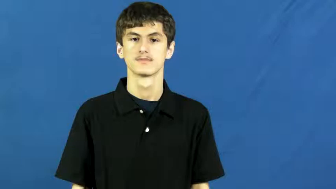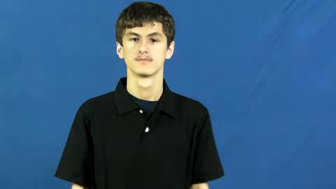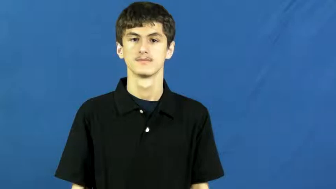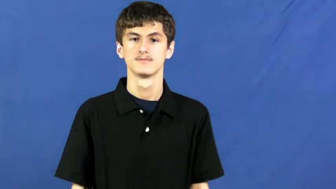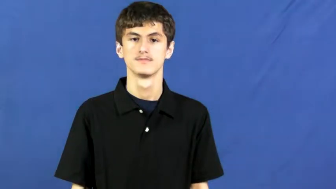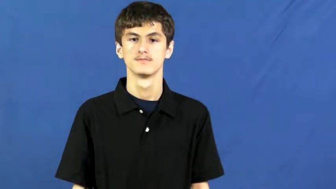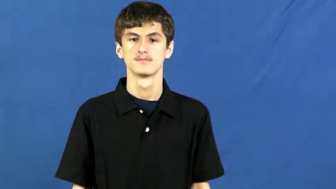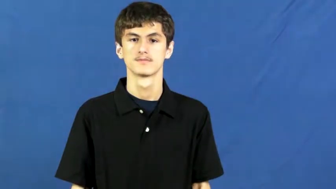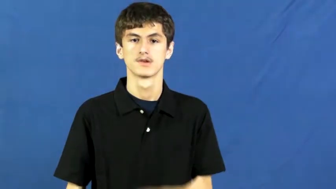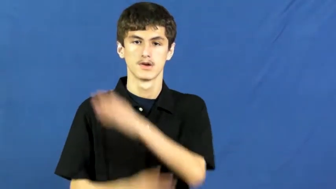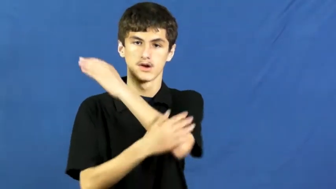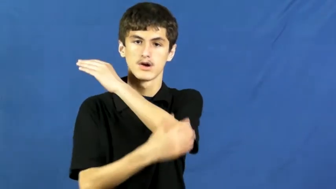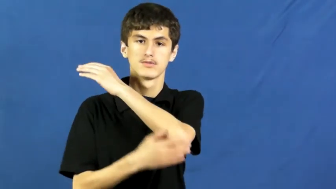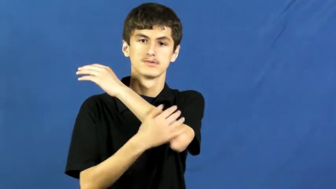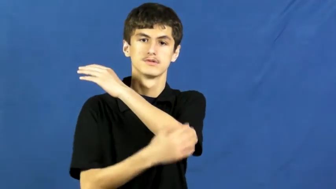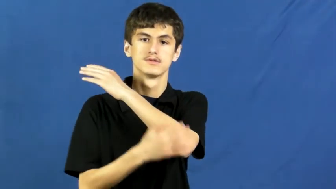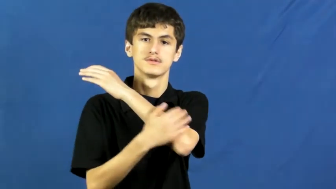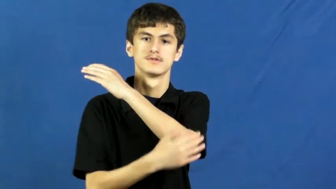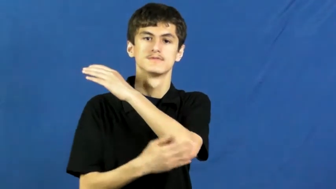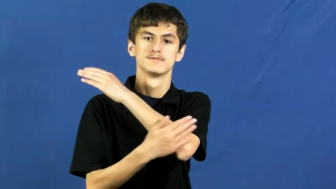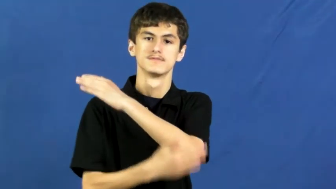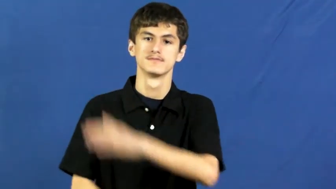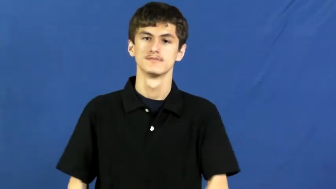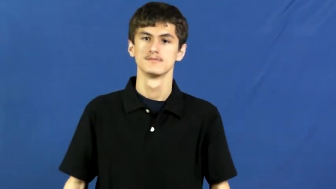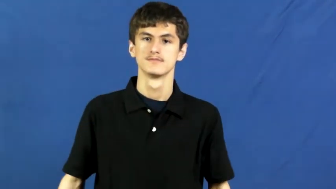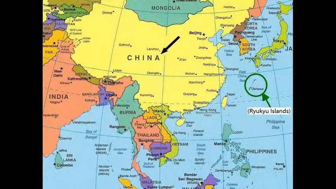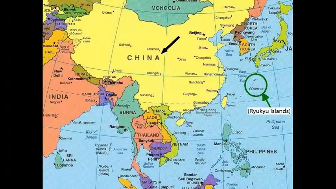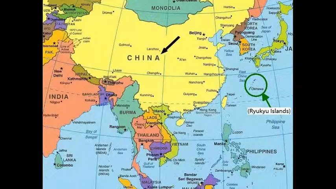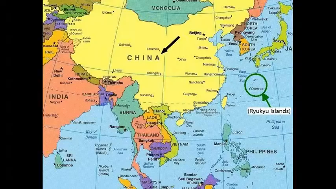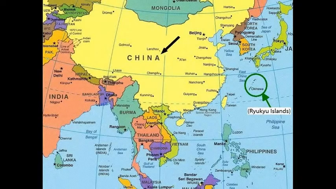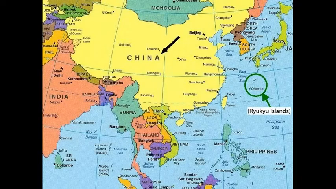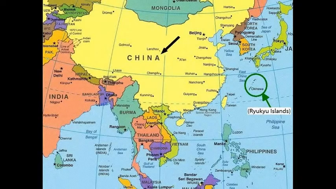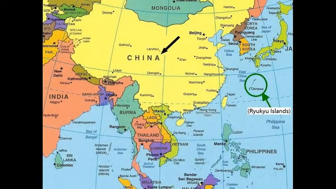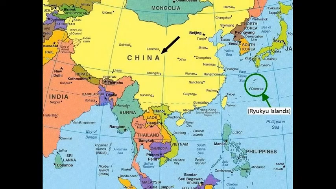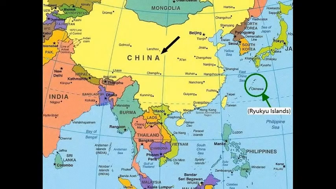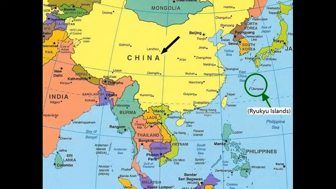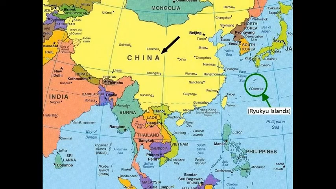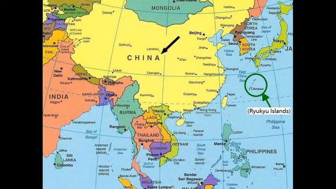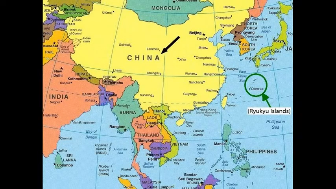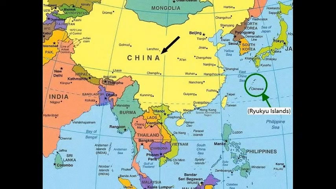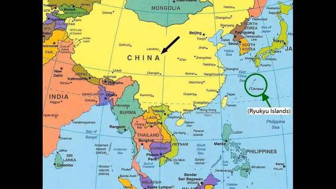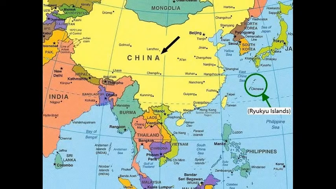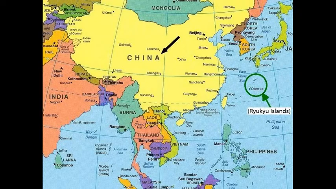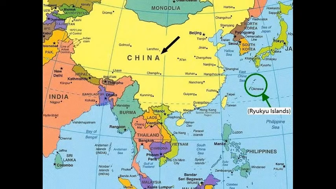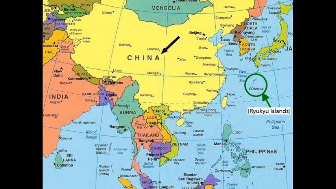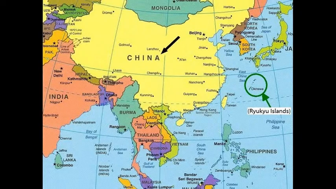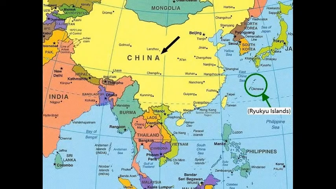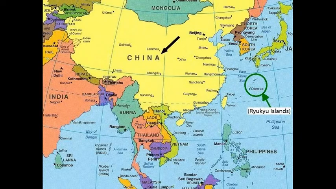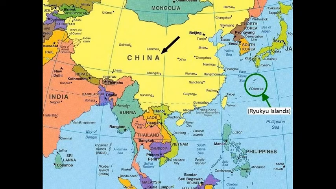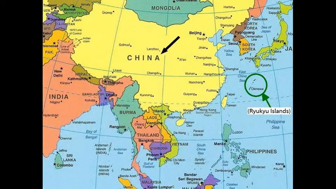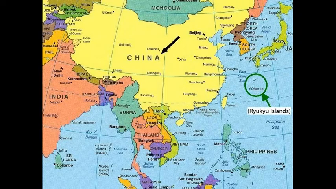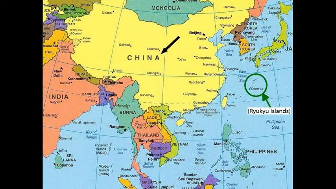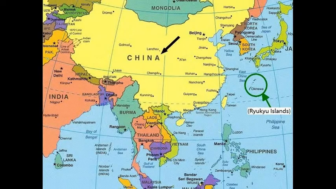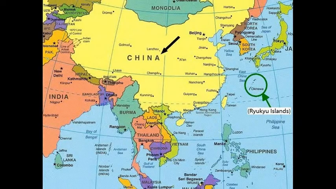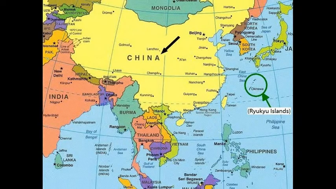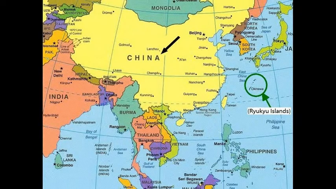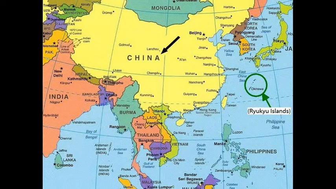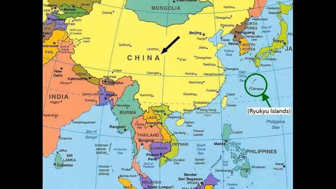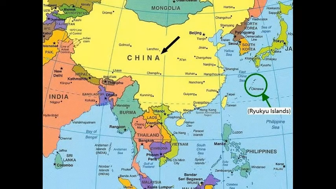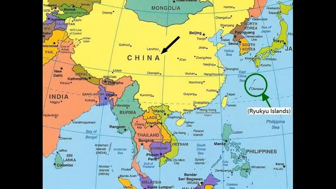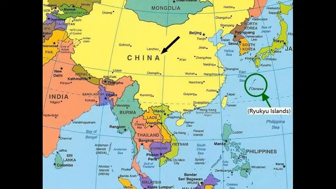country-foreign